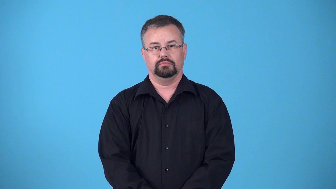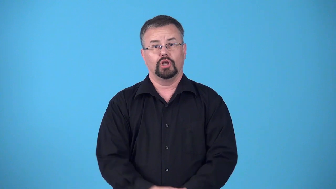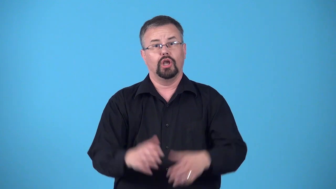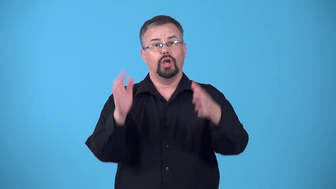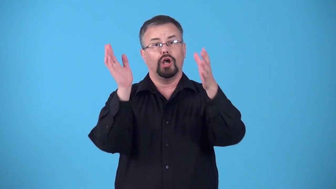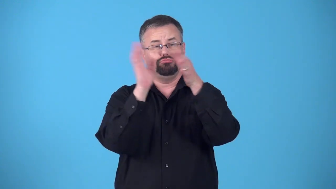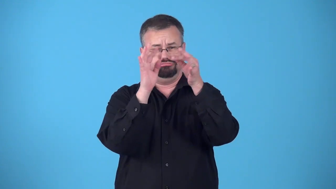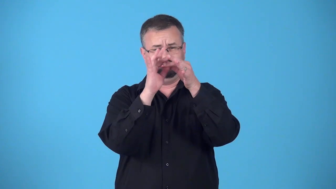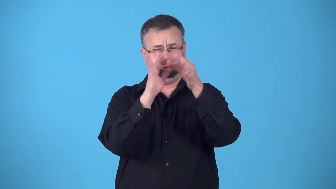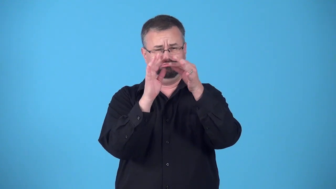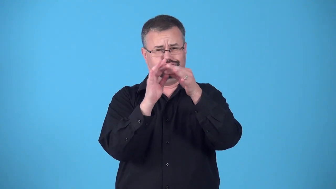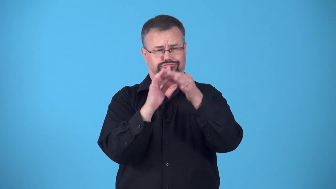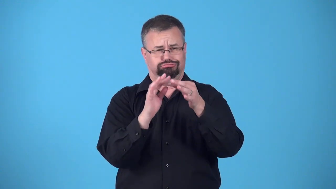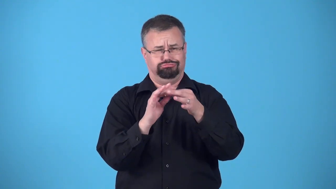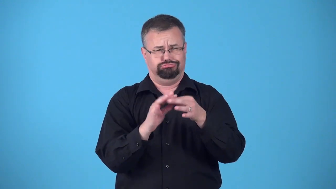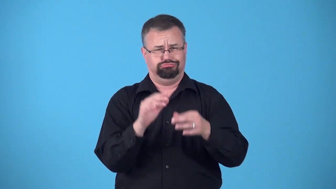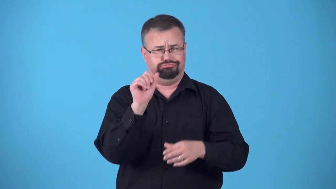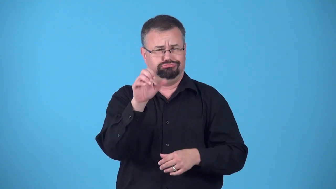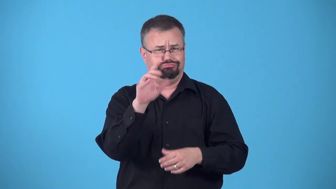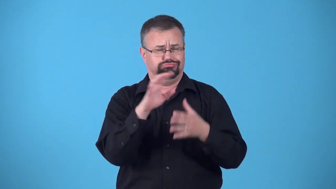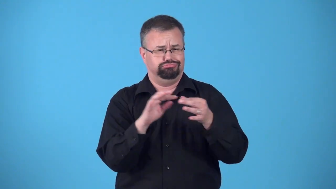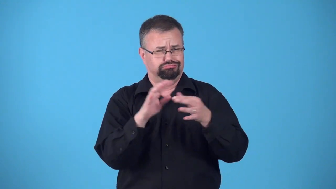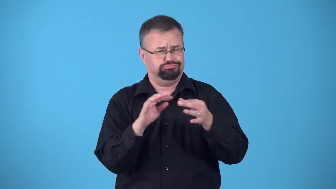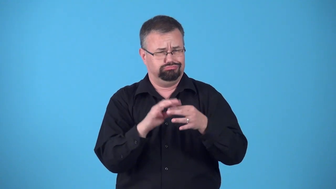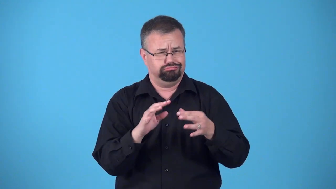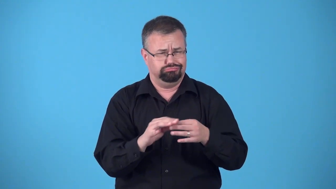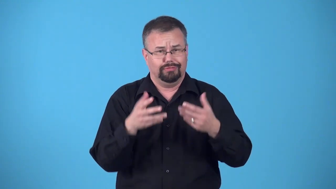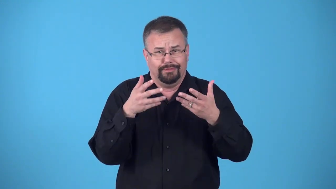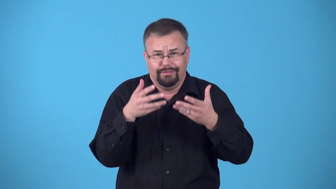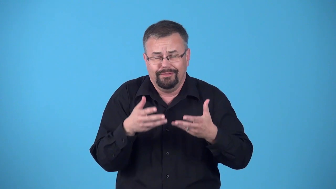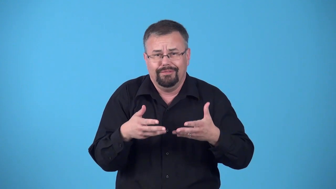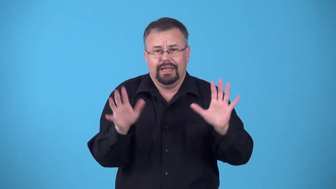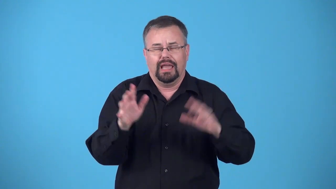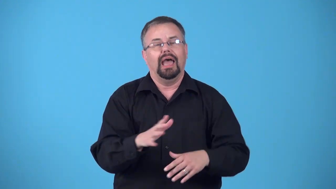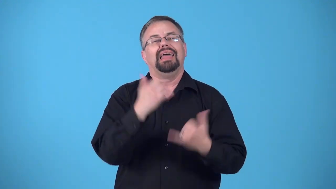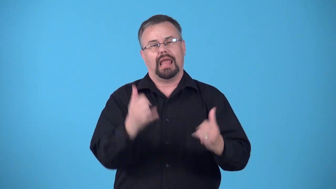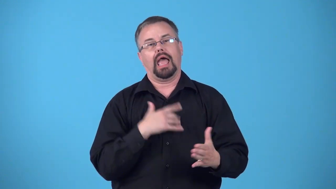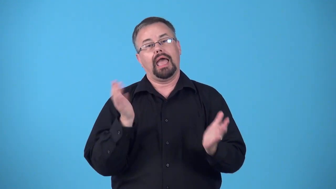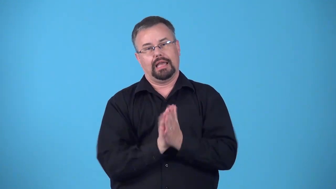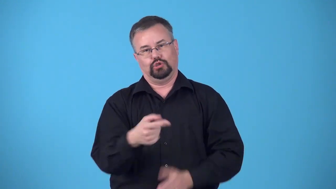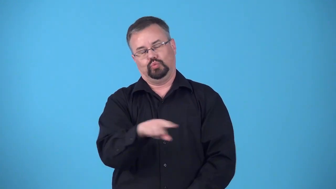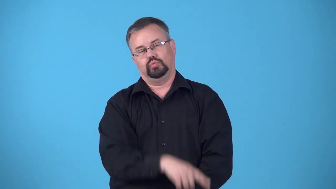now I ask you